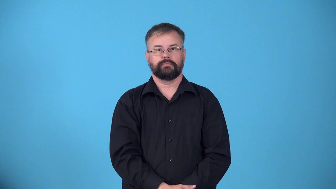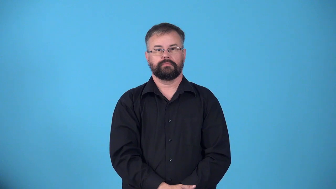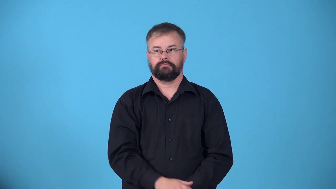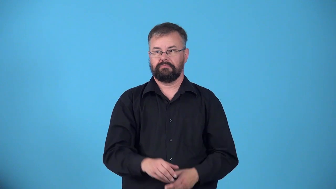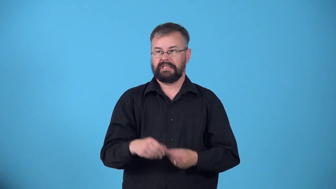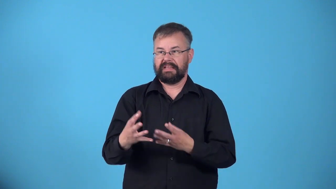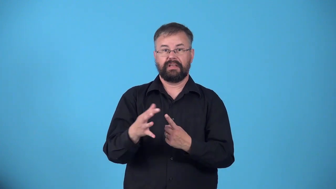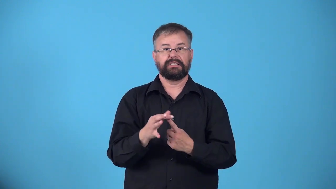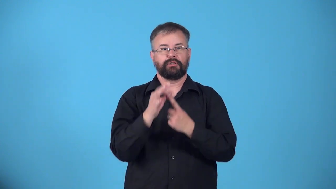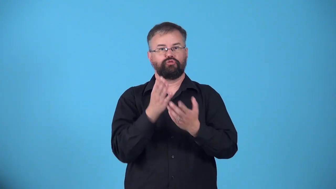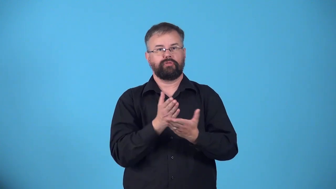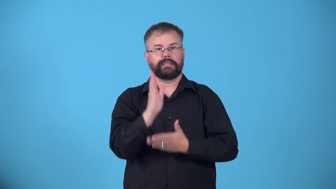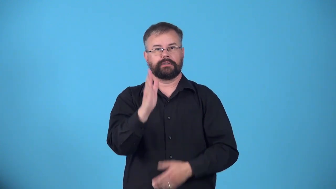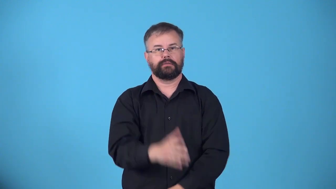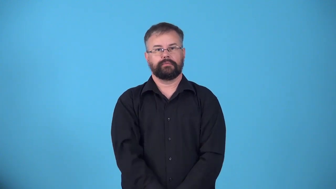make an exception